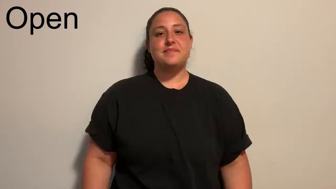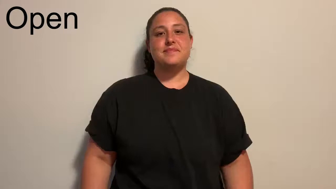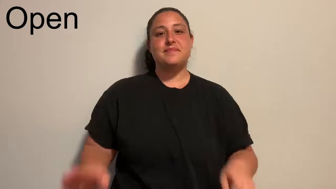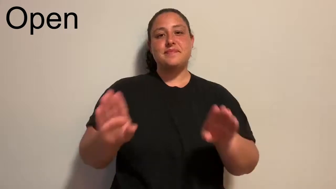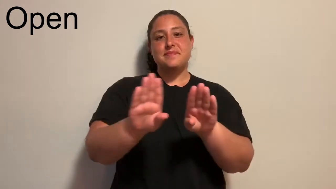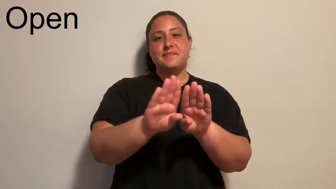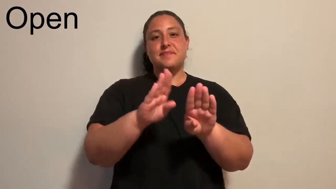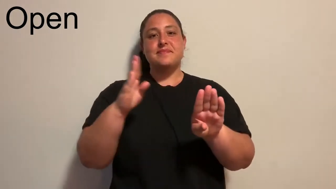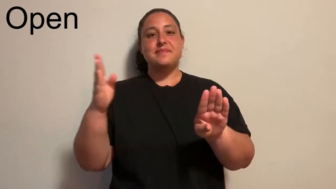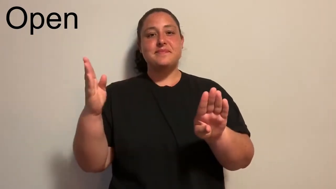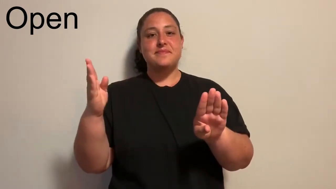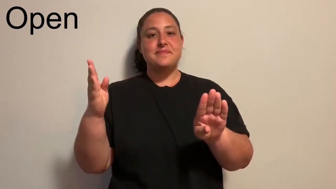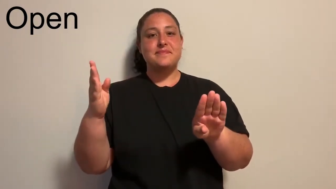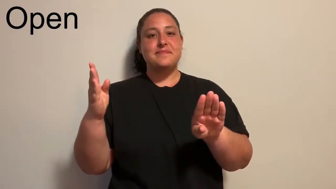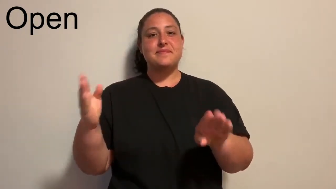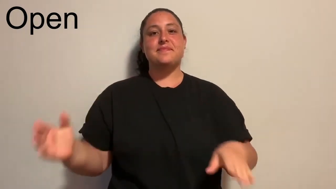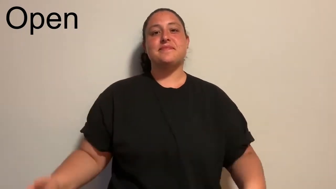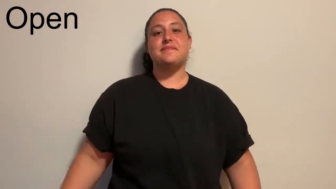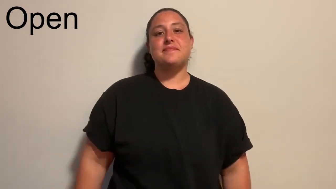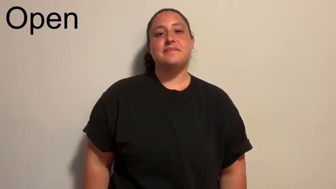Open